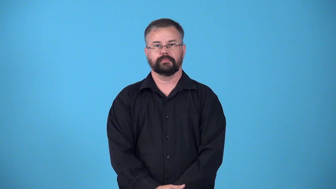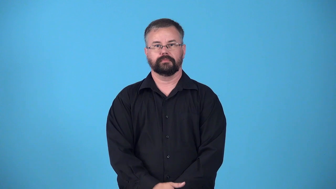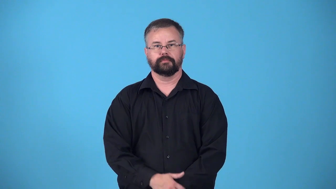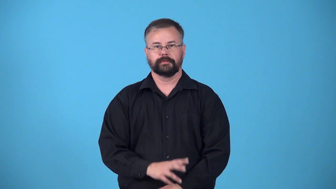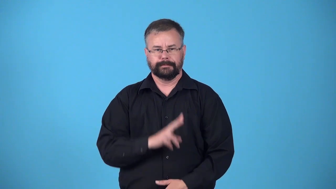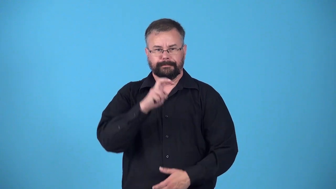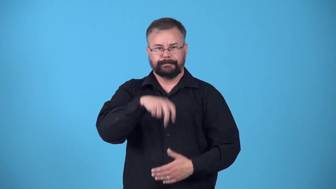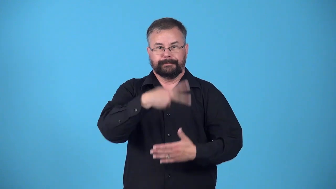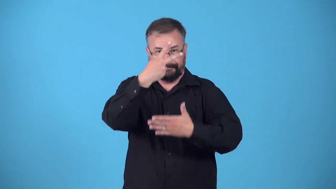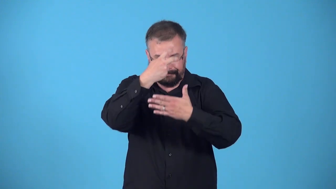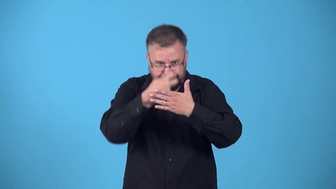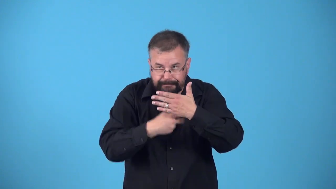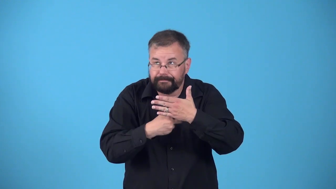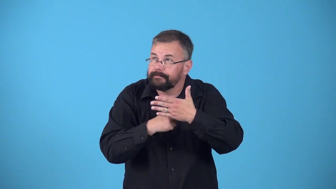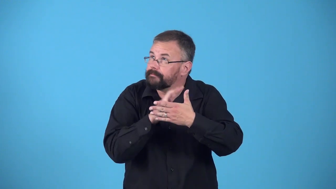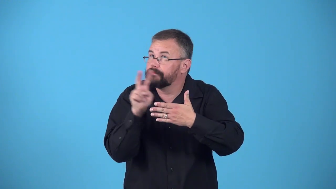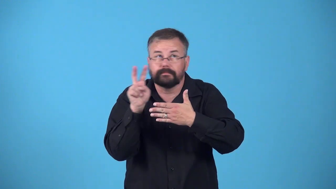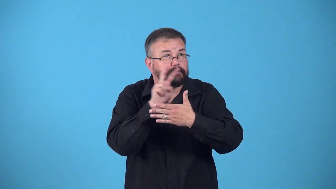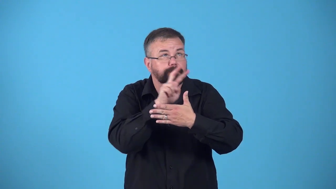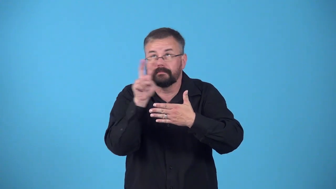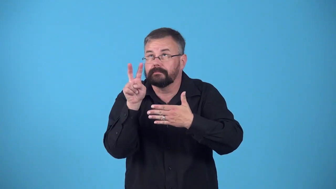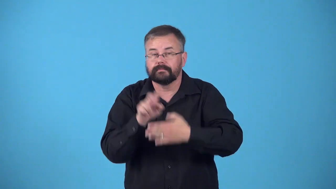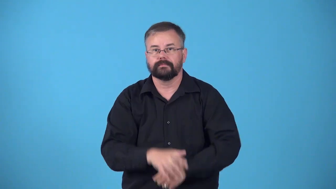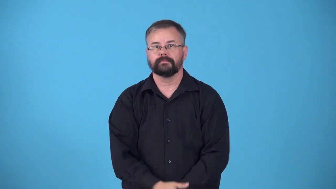entrench